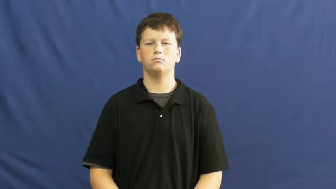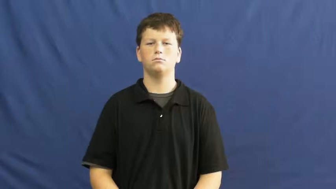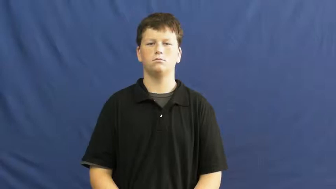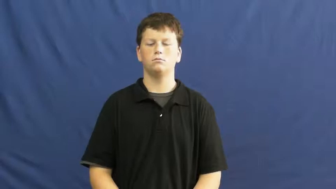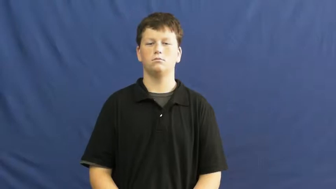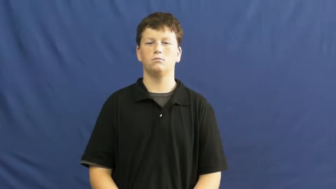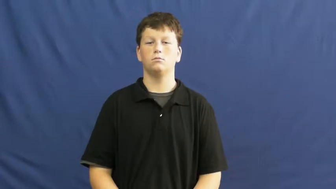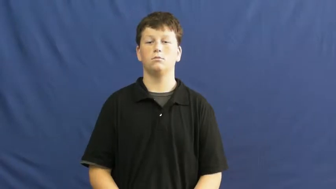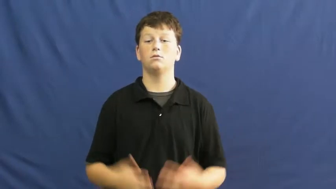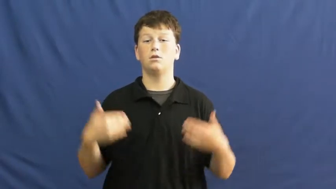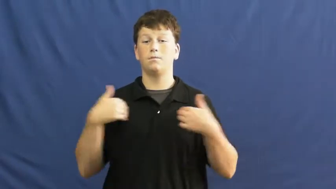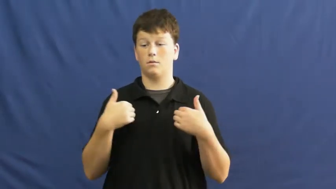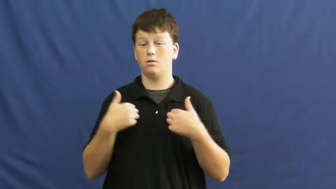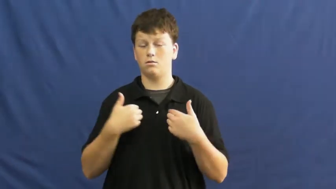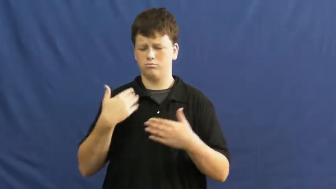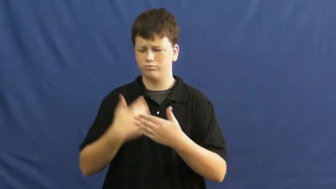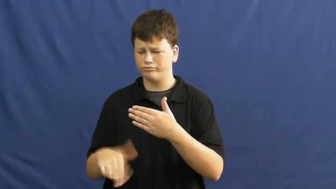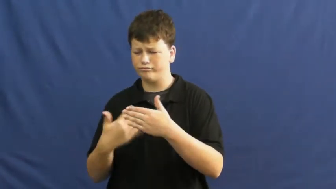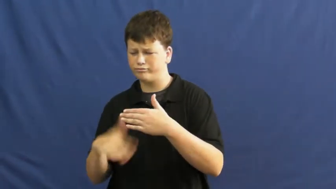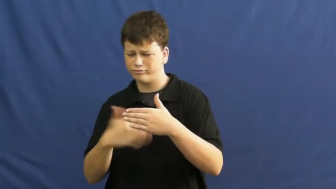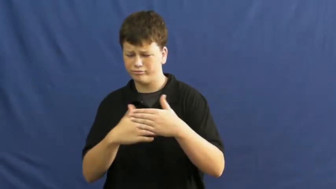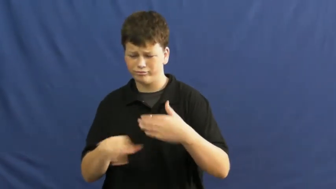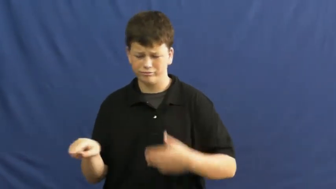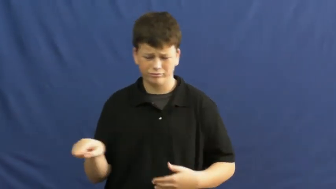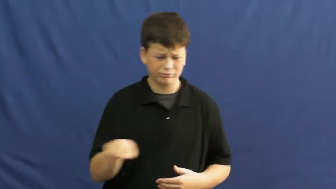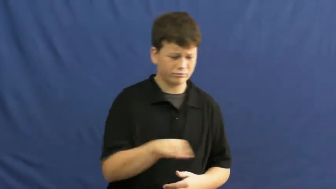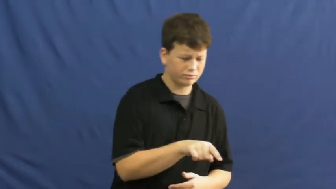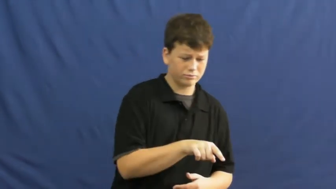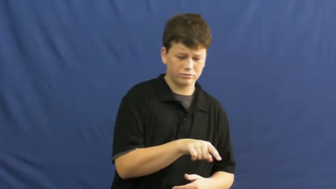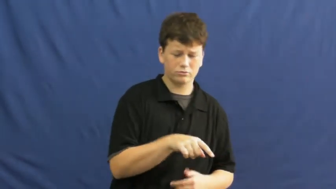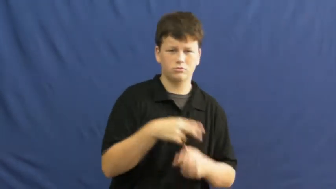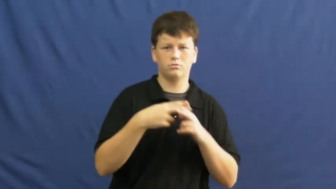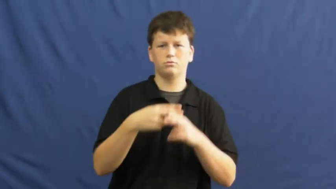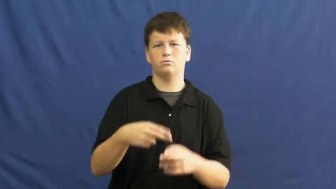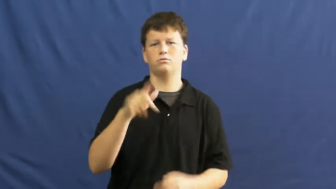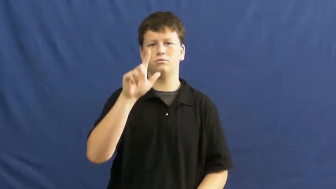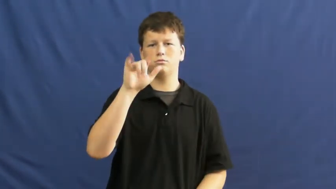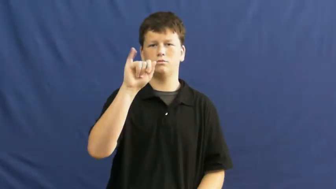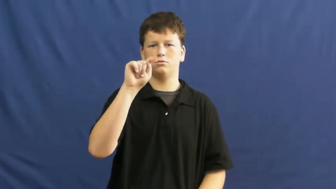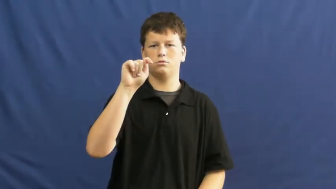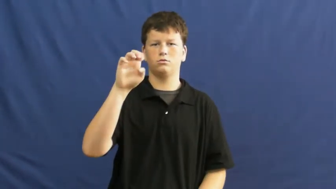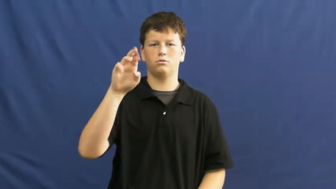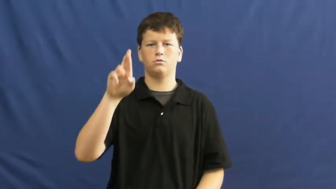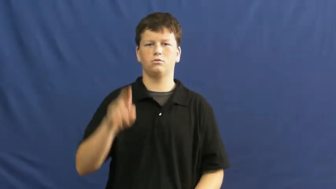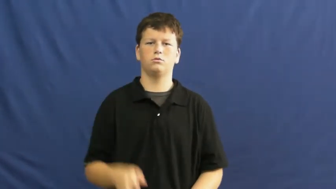litter-animal